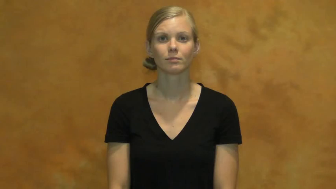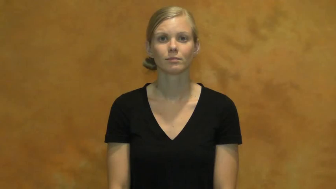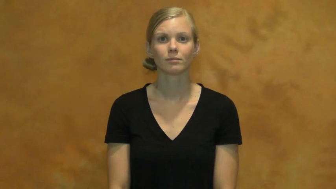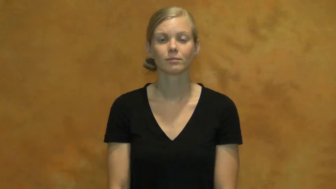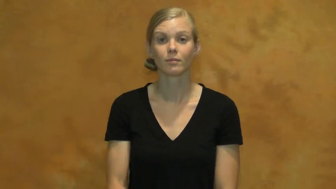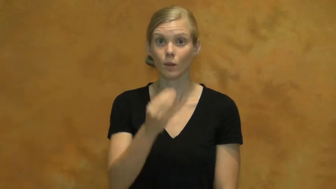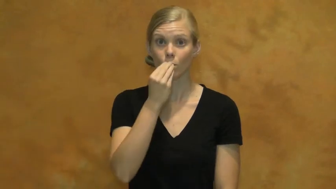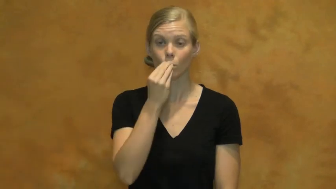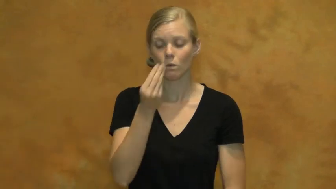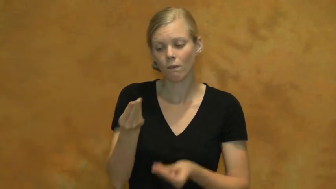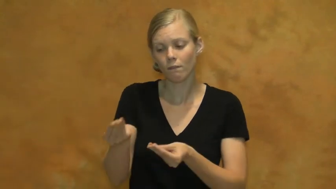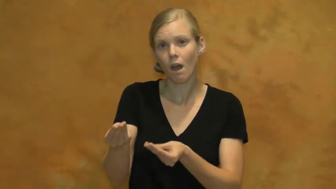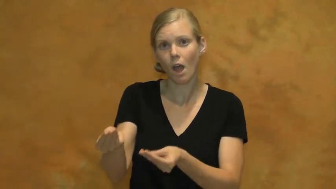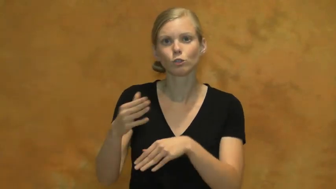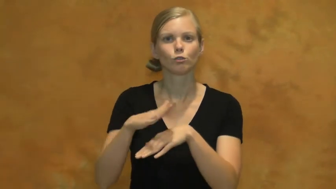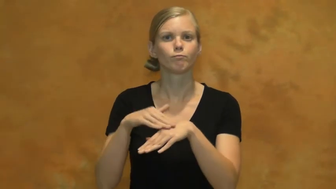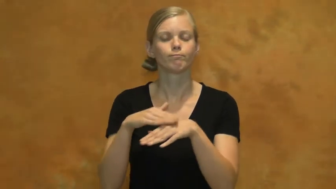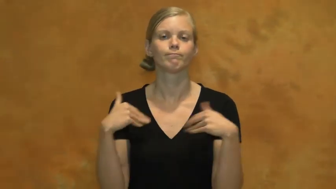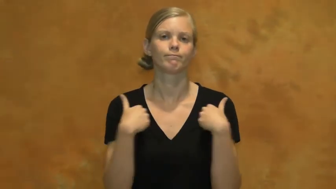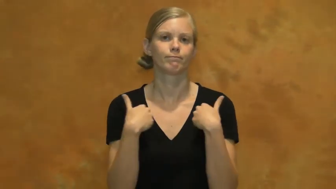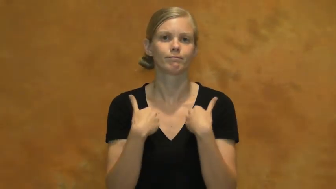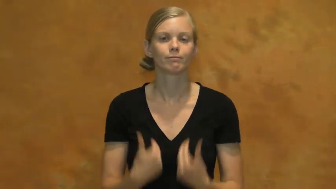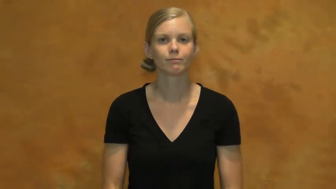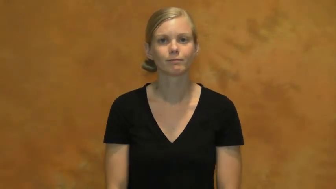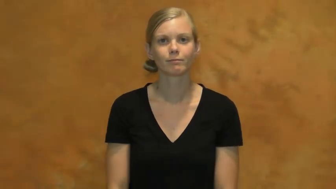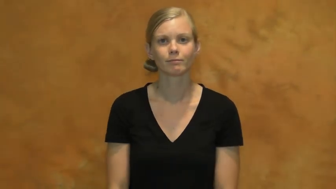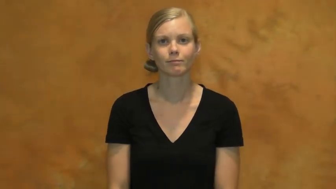pet food